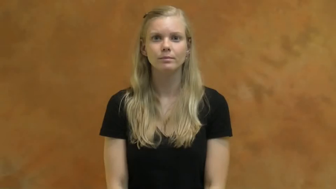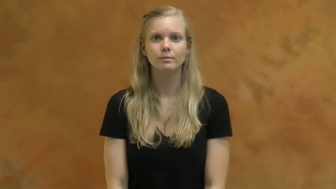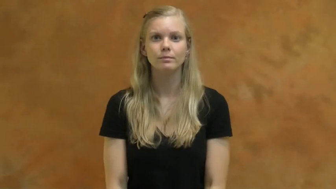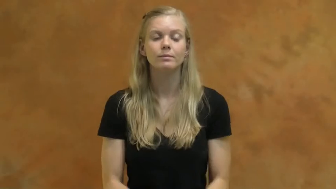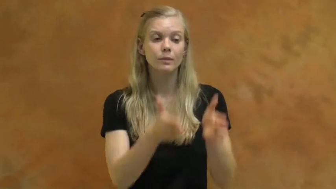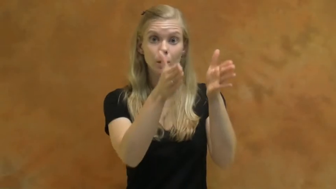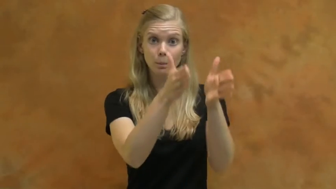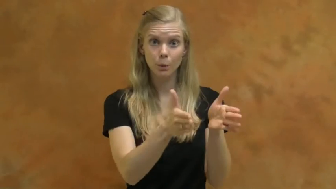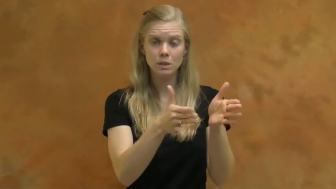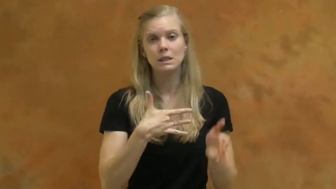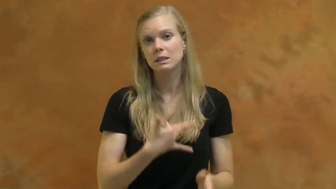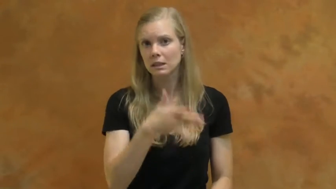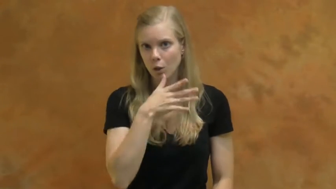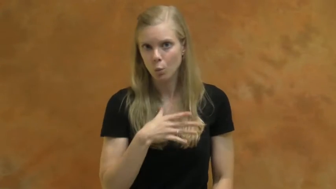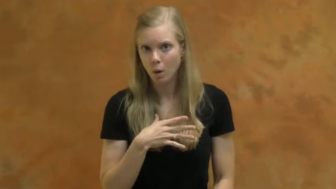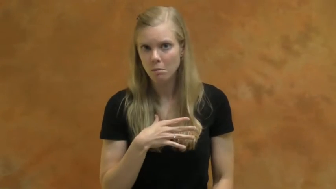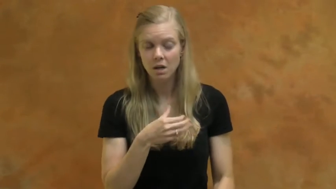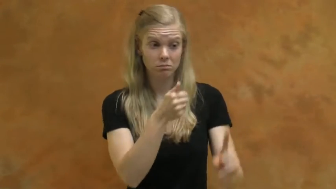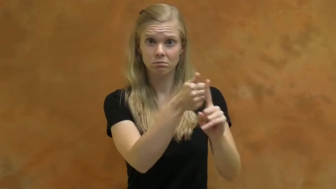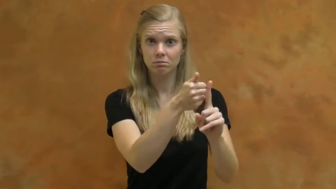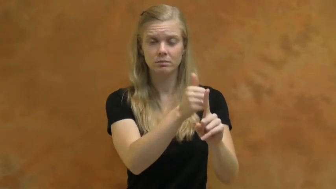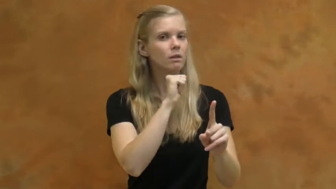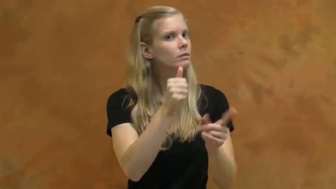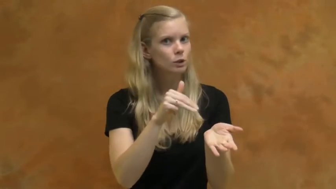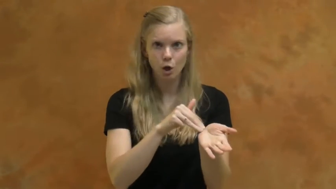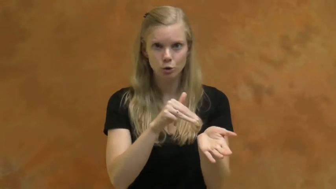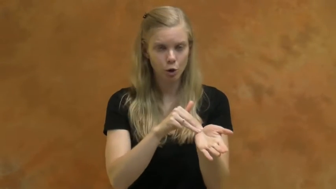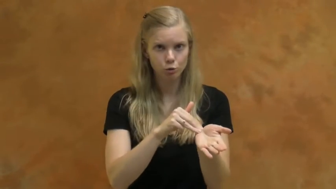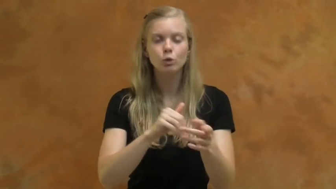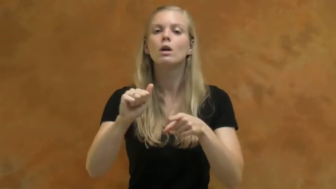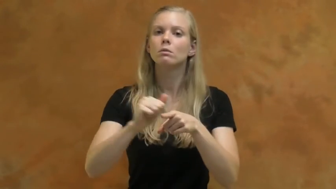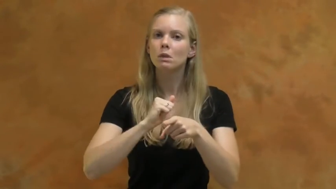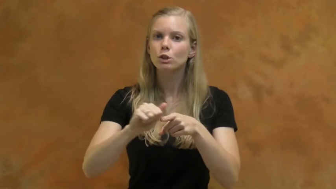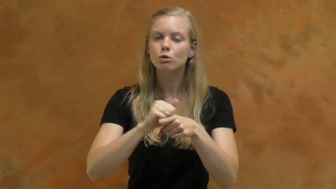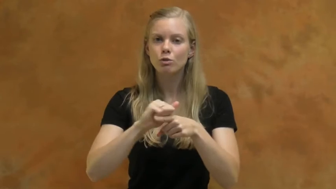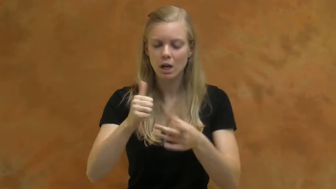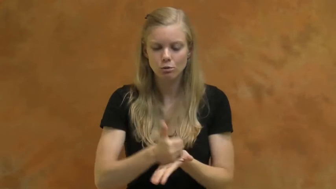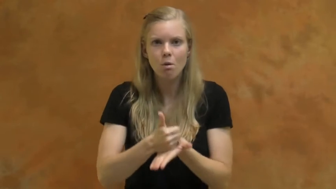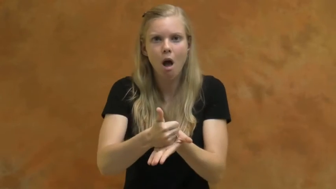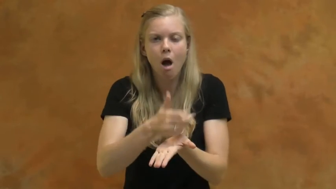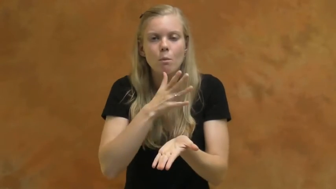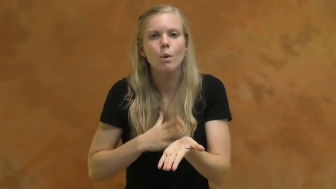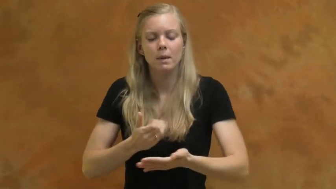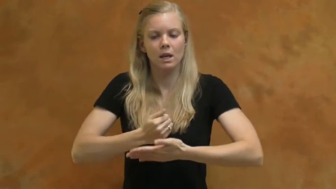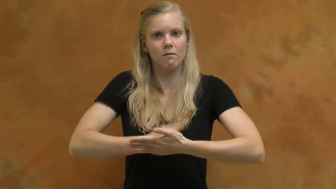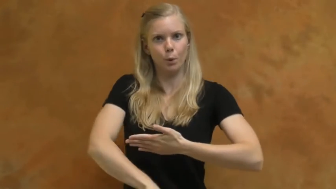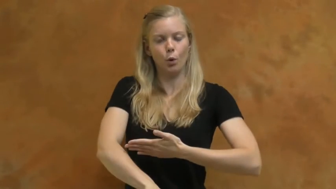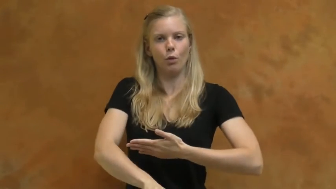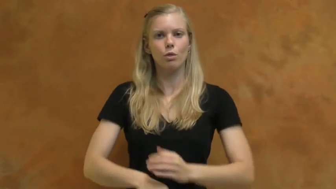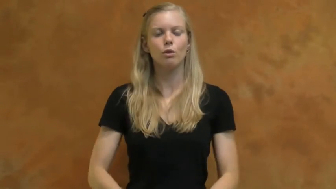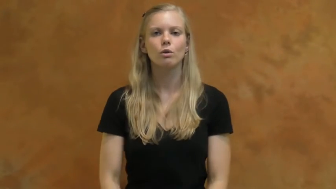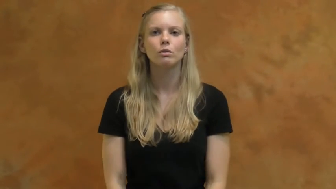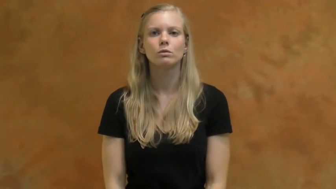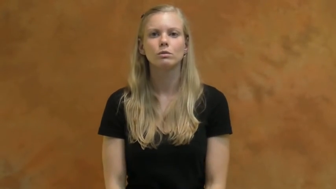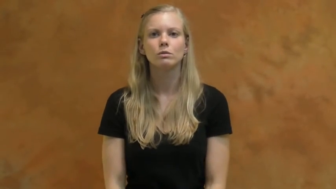midwife